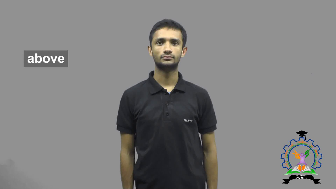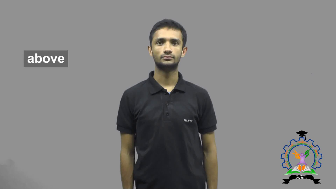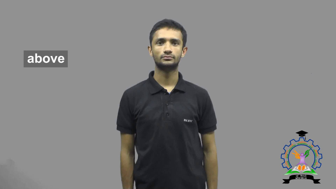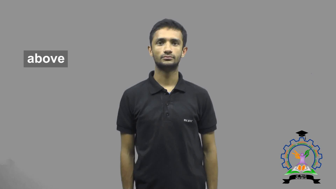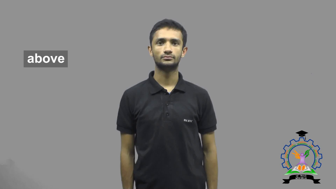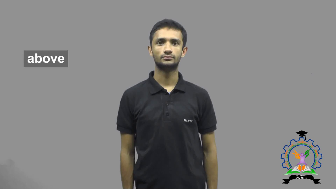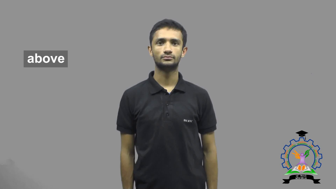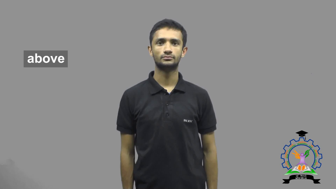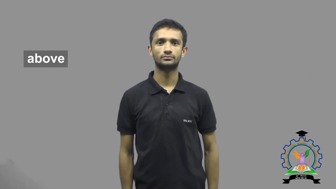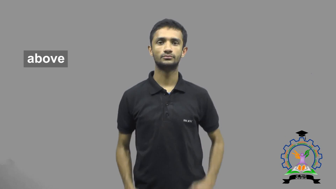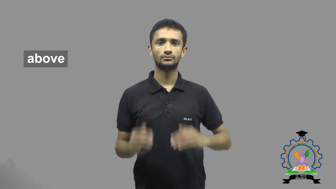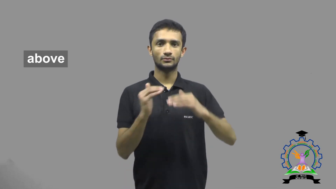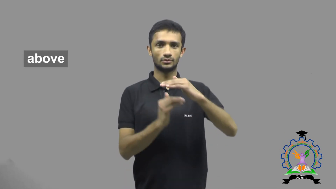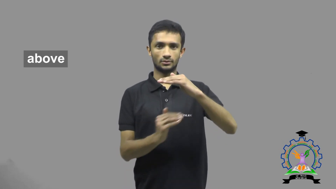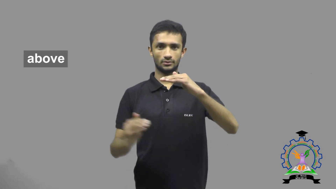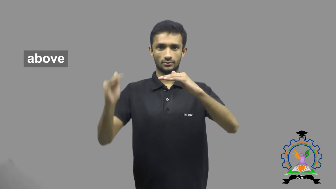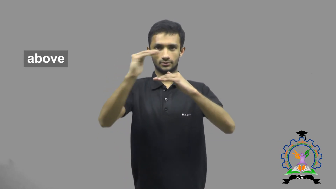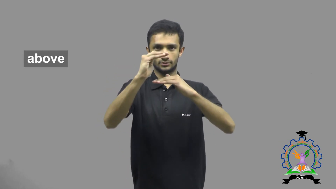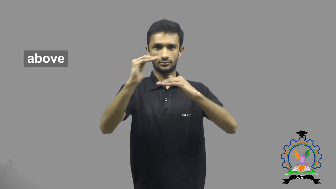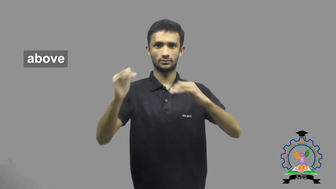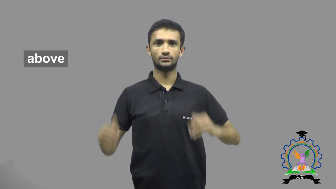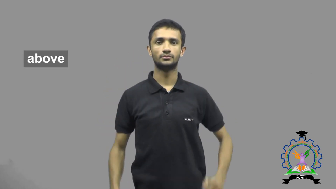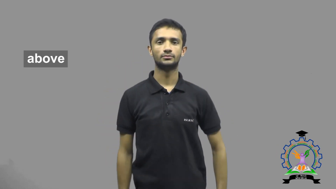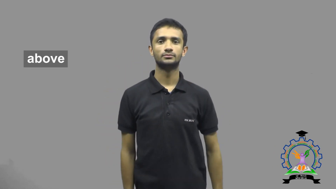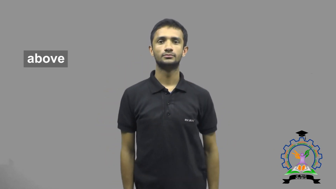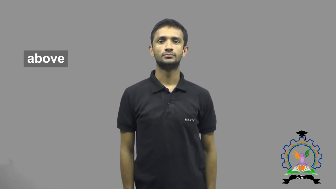above